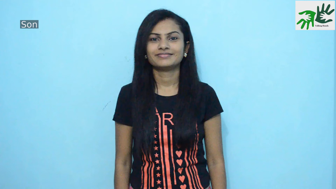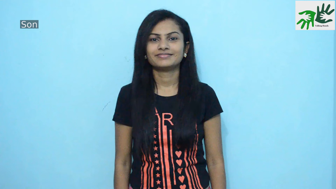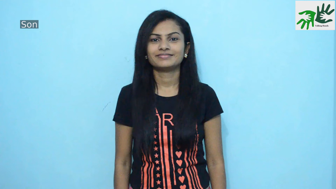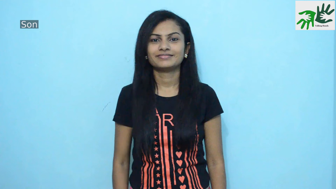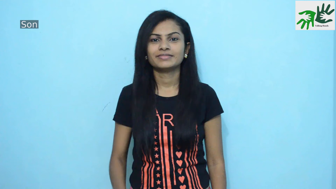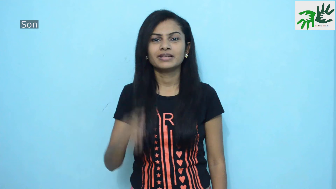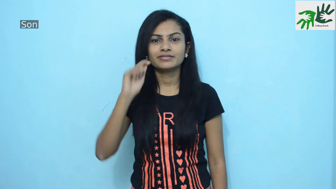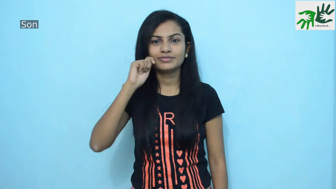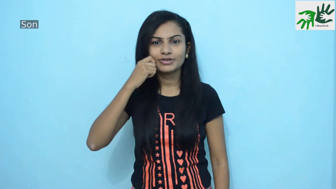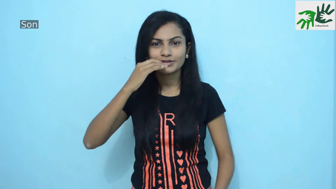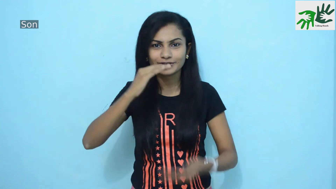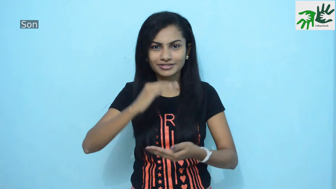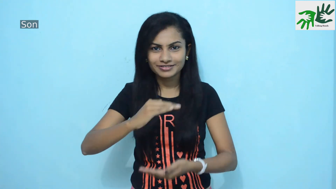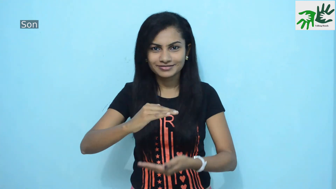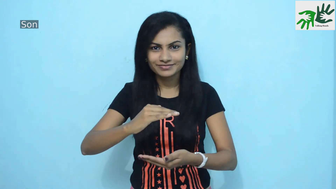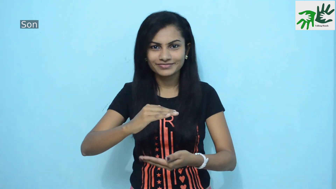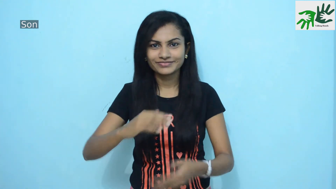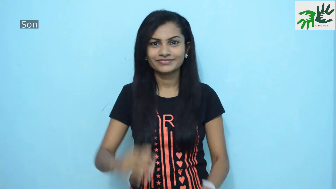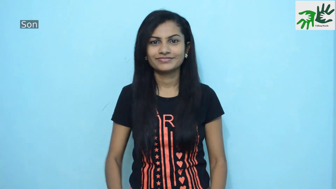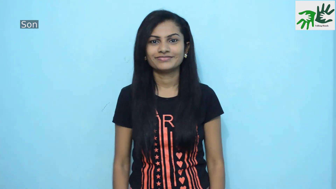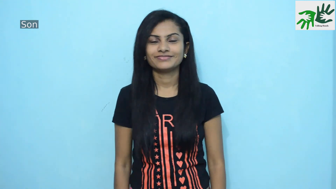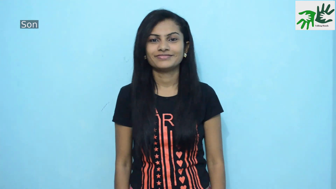Son